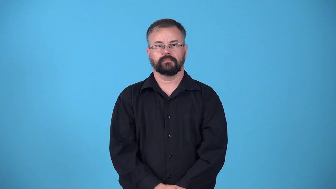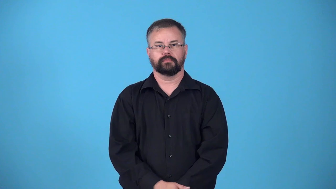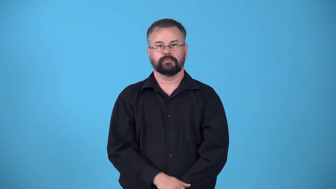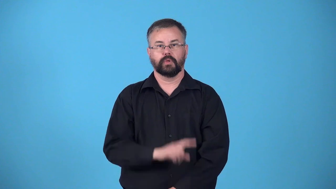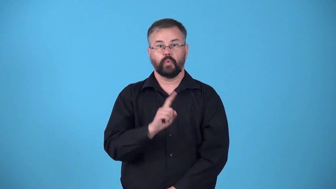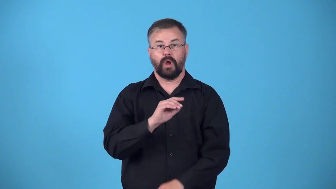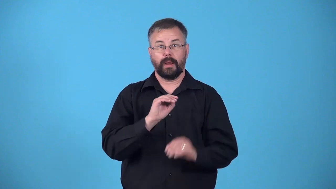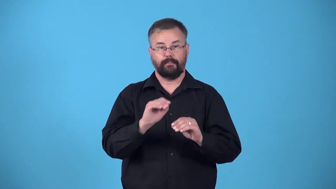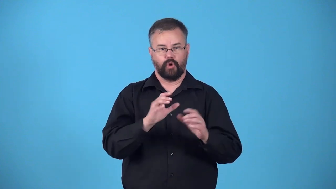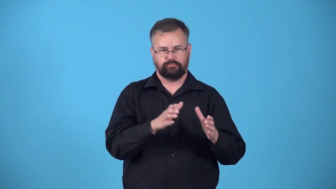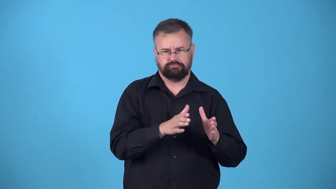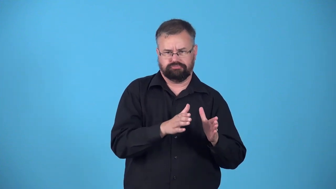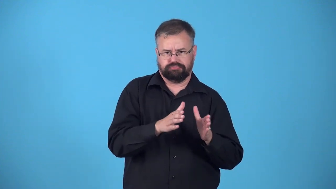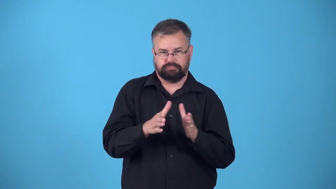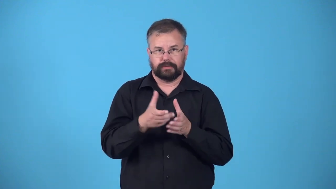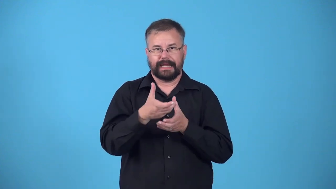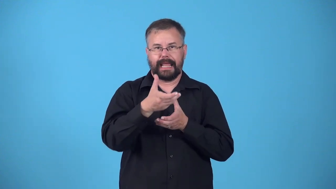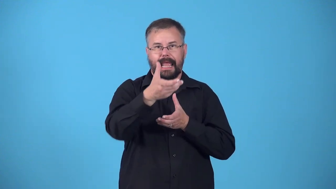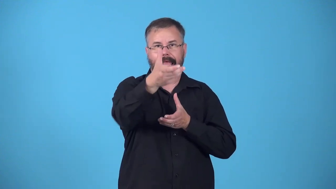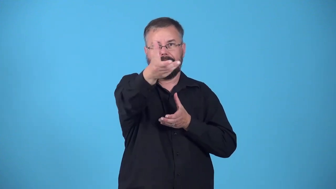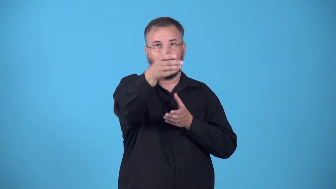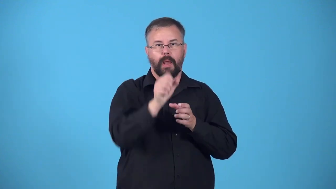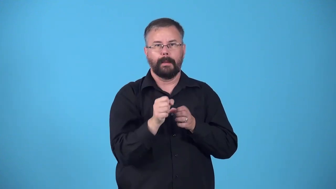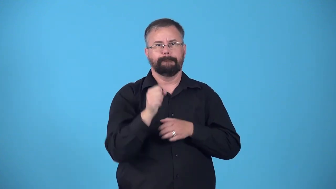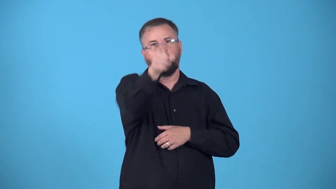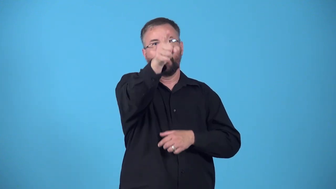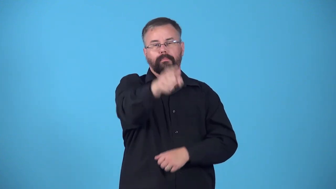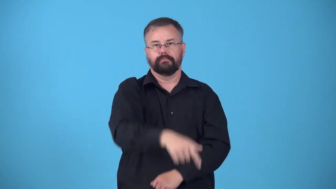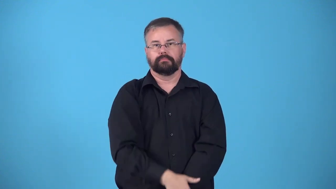emplacement